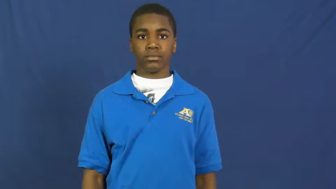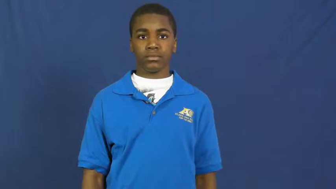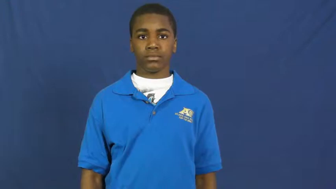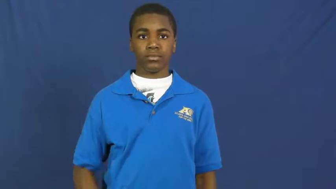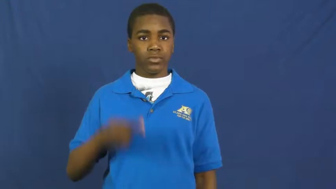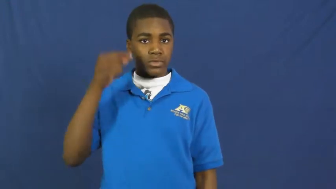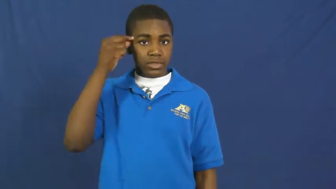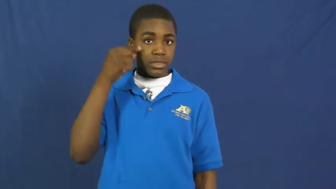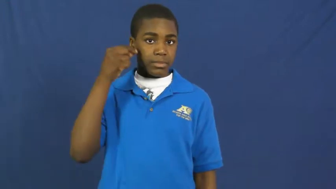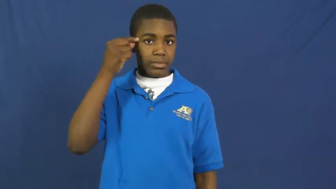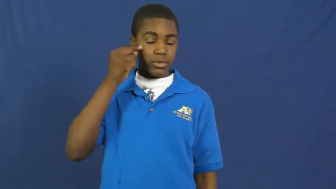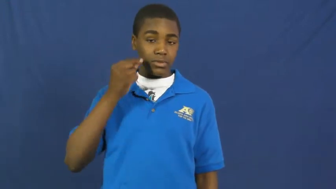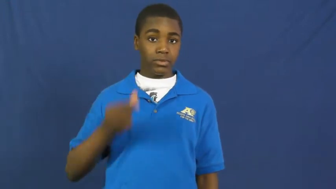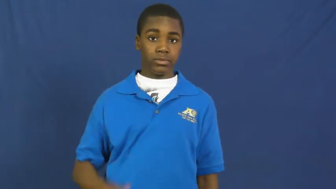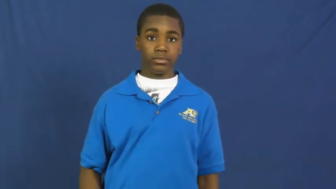sideburns